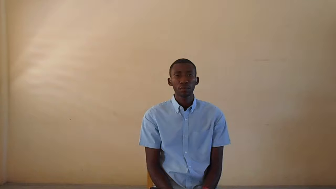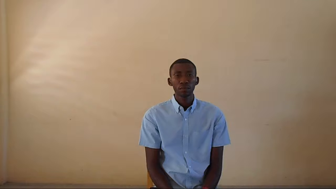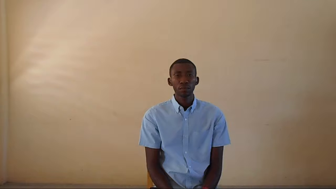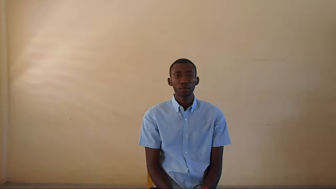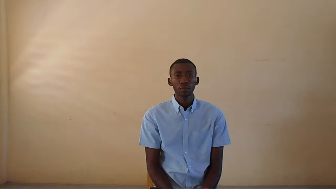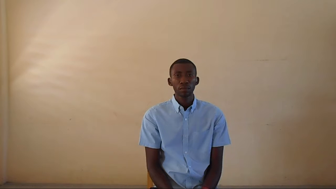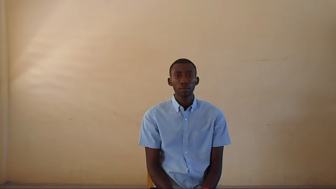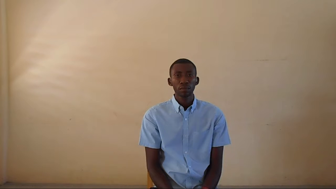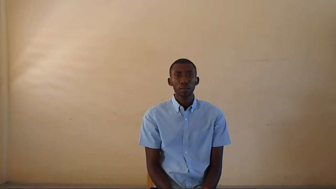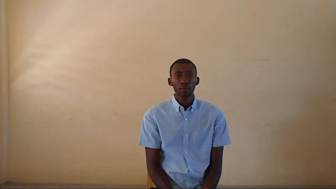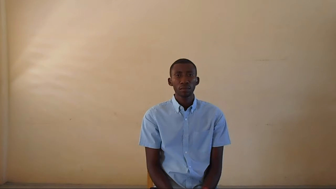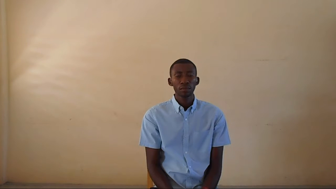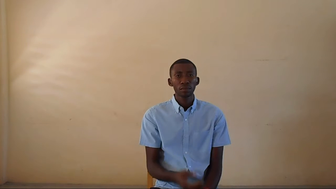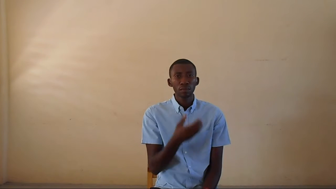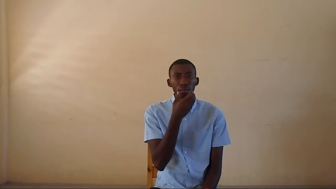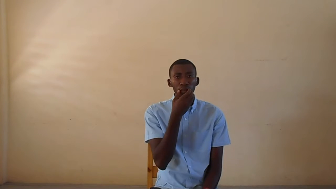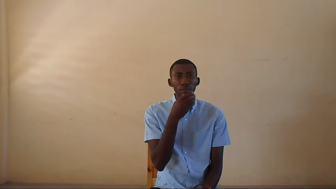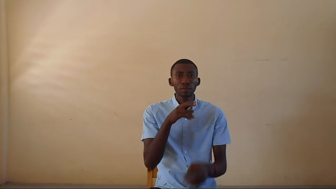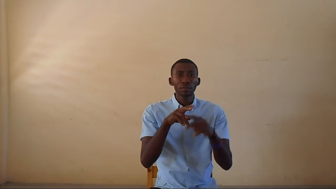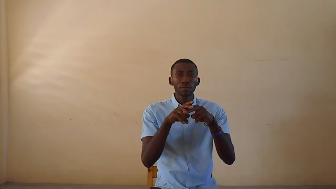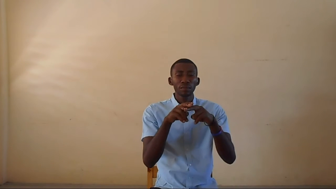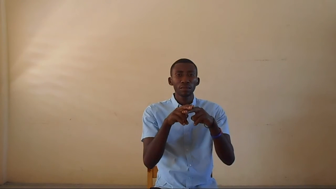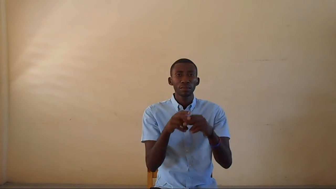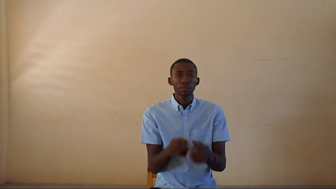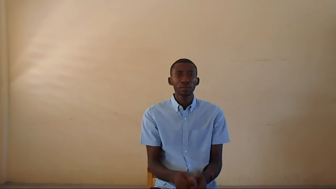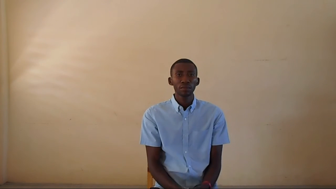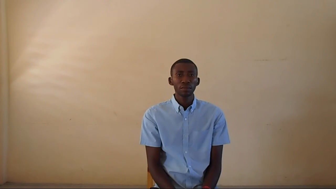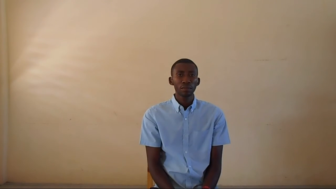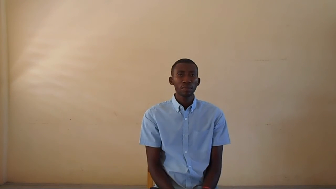cracker